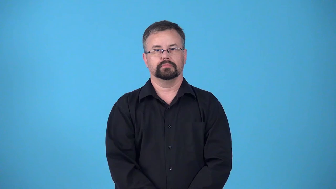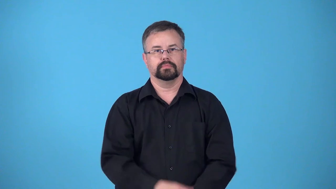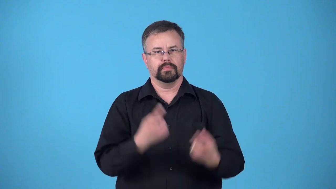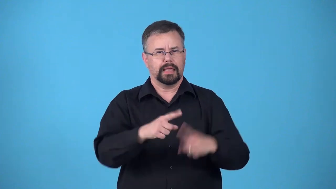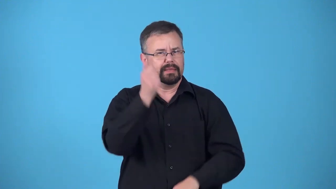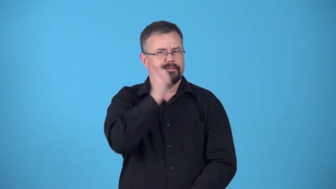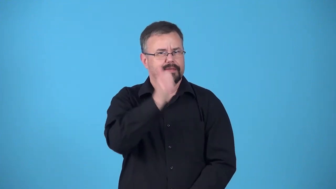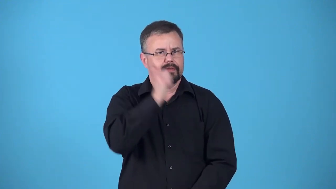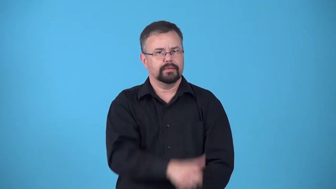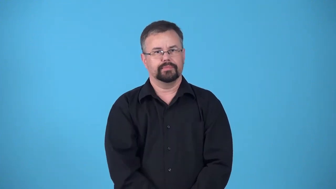day to day